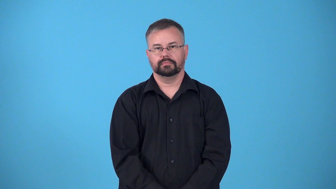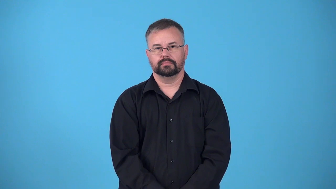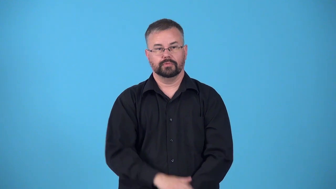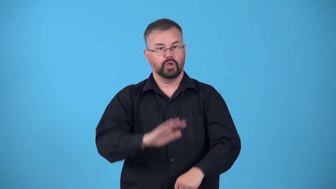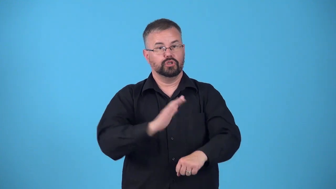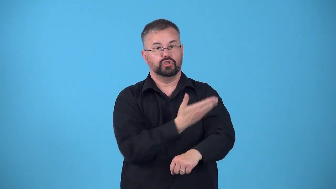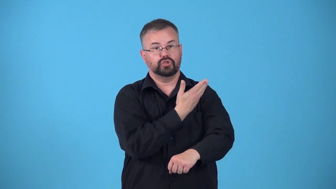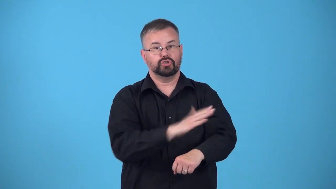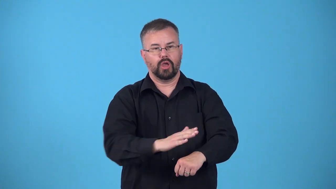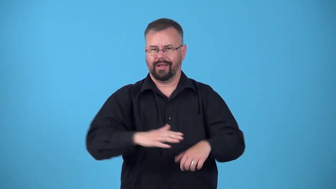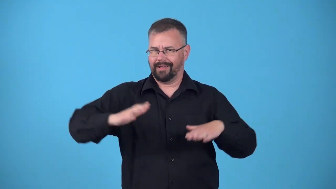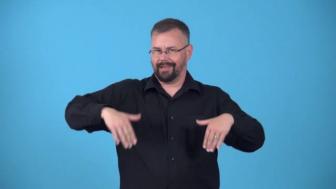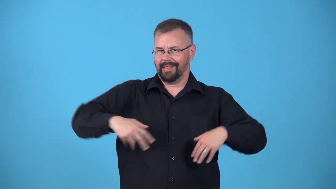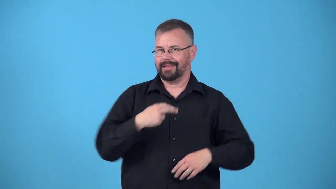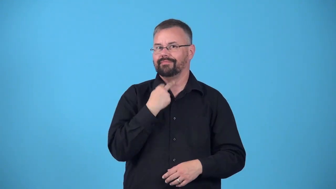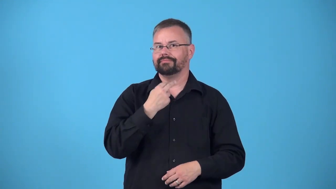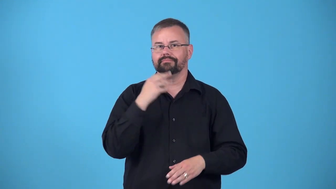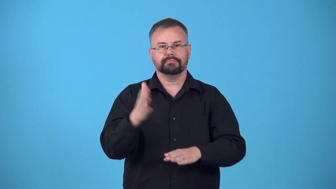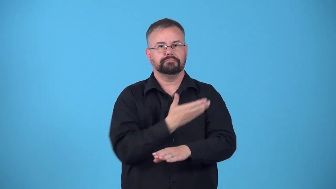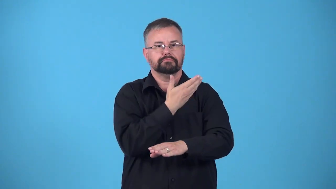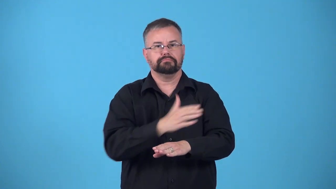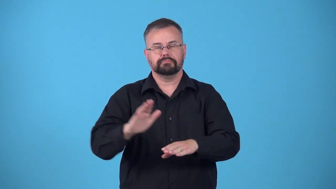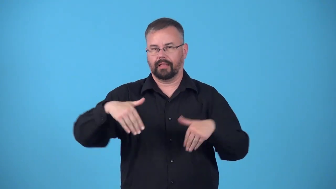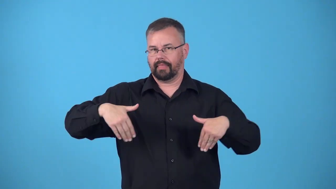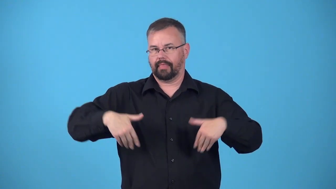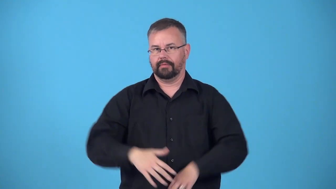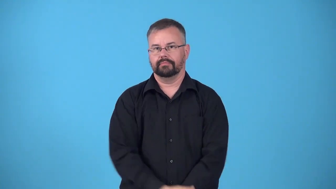unsung song